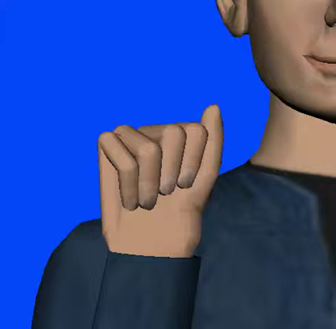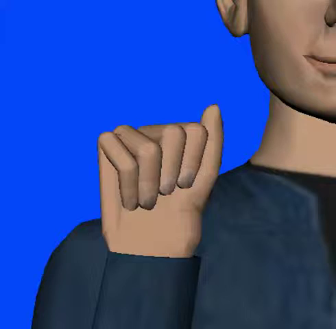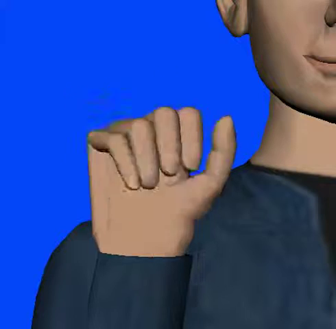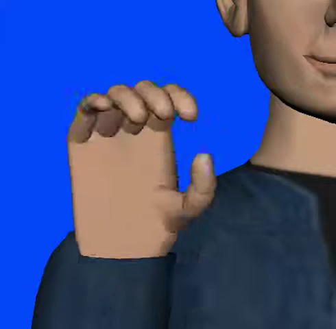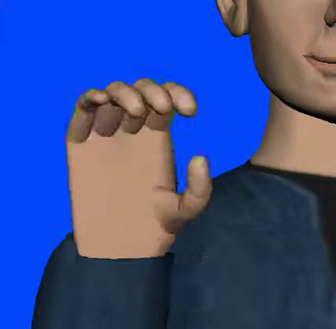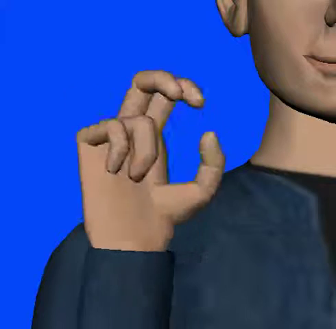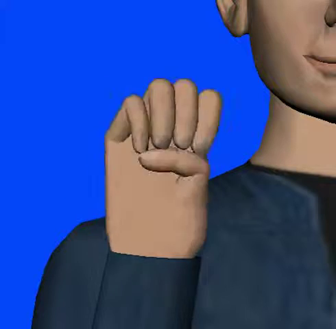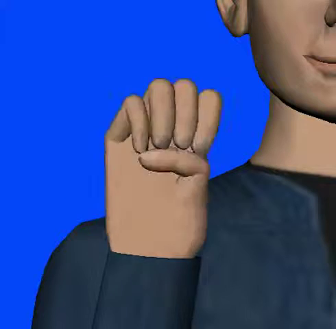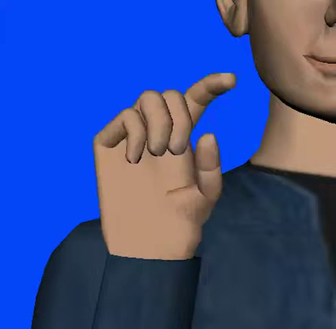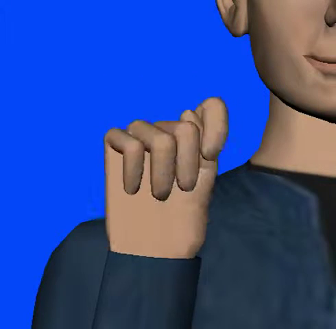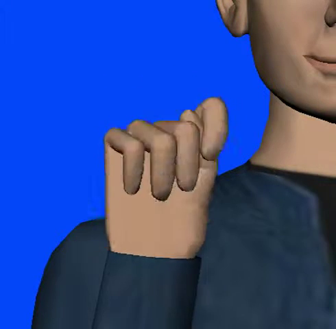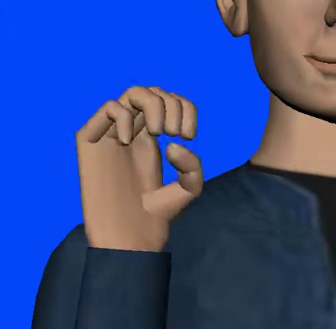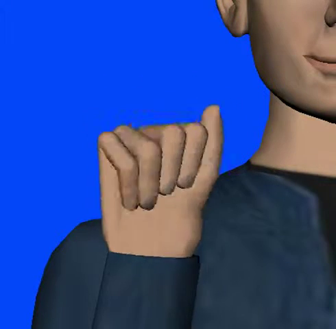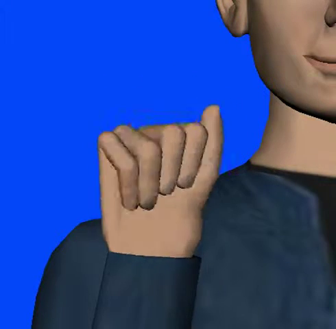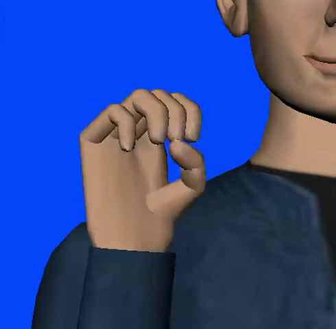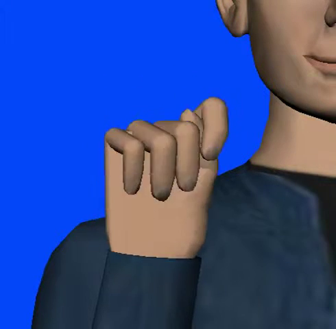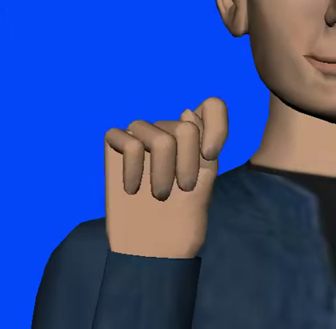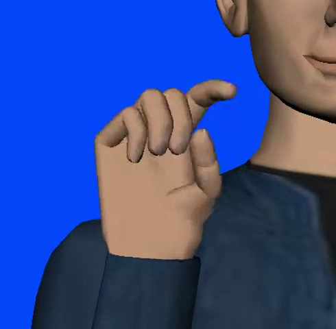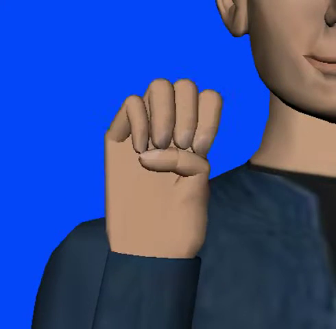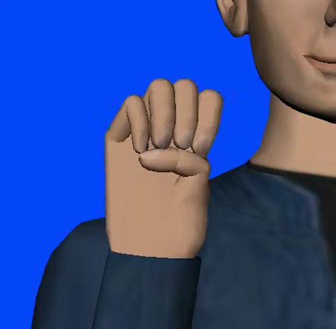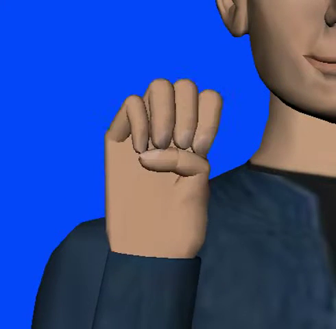acetate